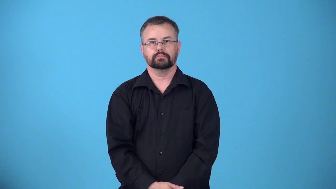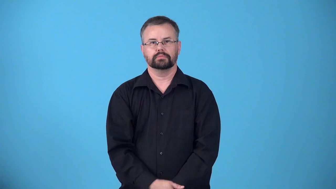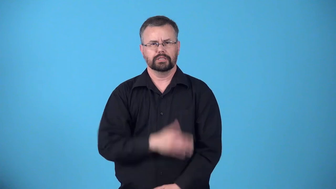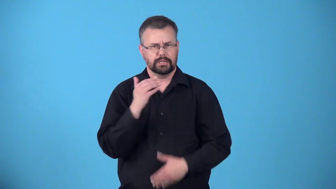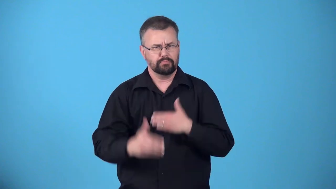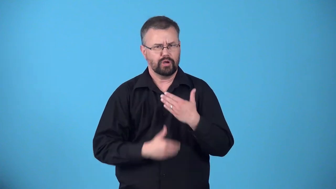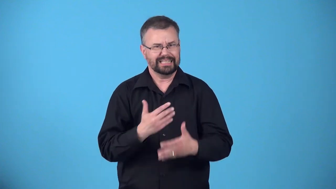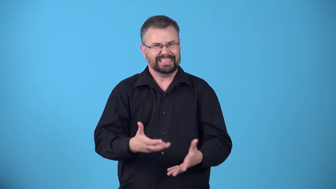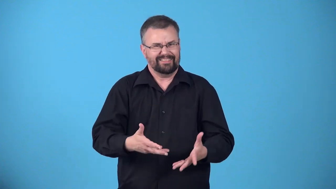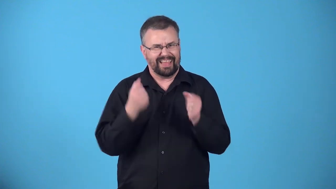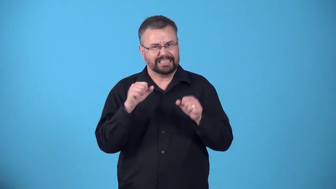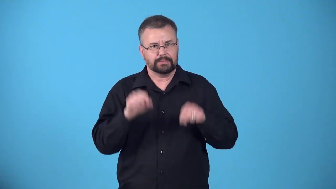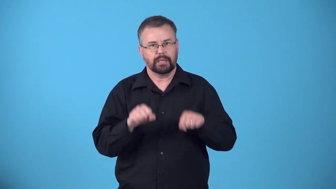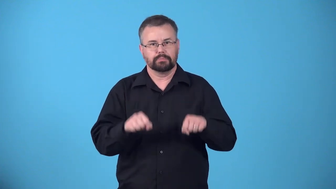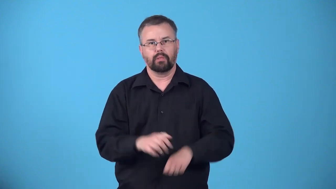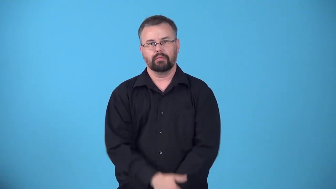at full tilt